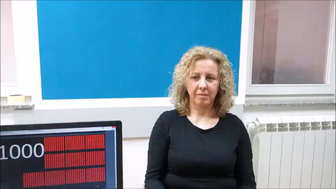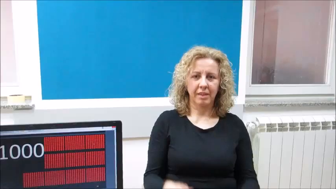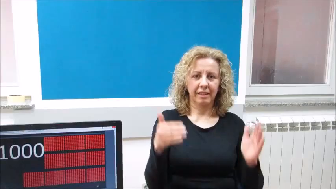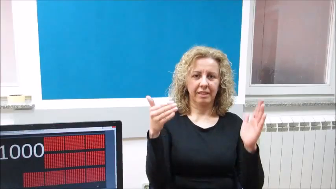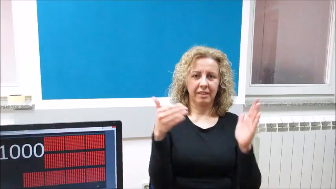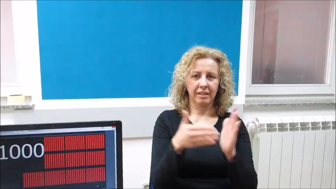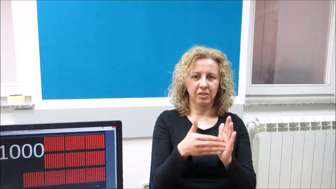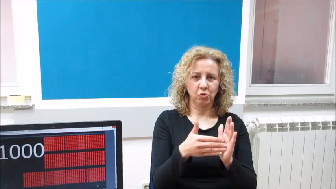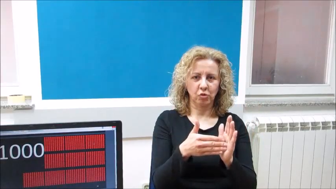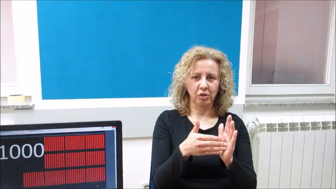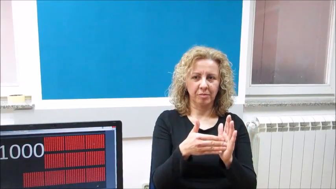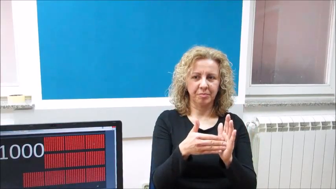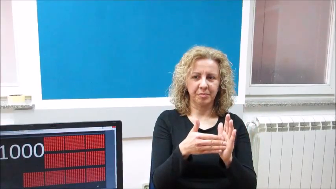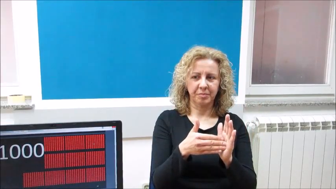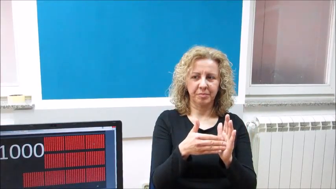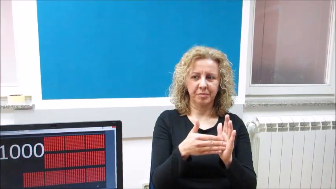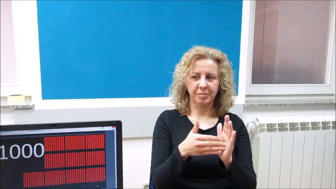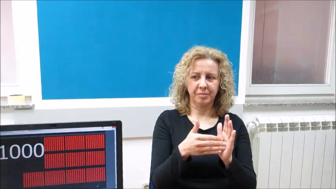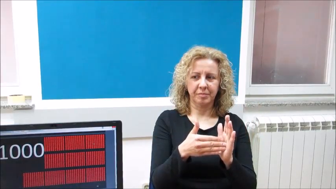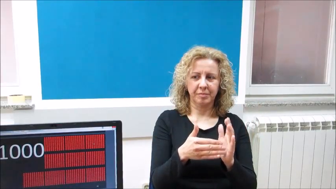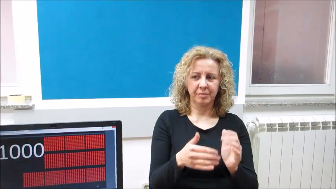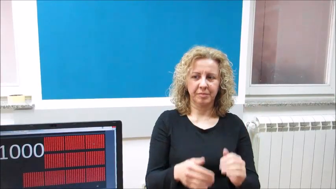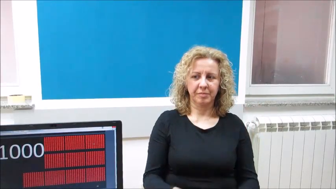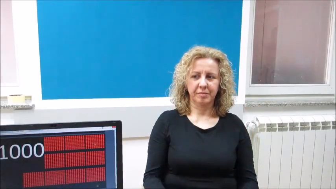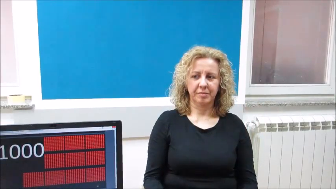number1000